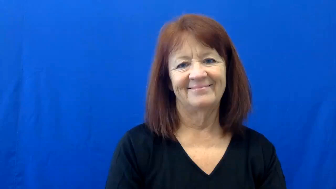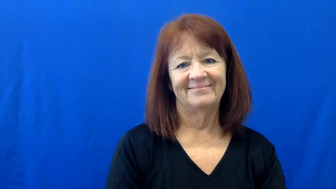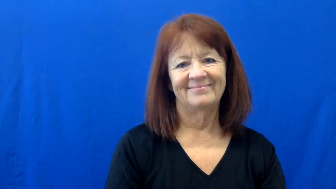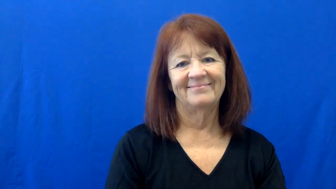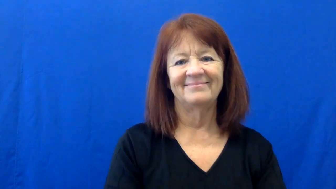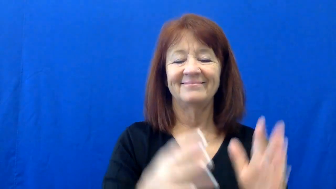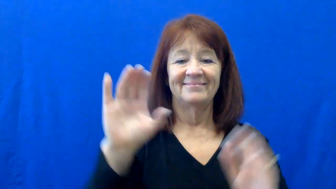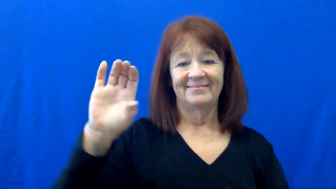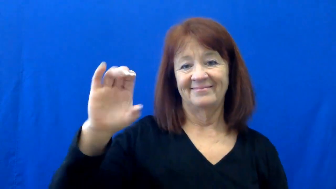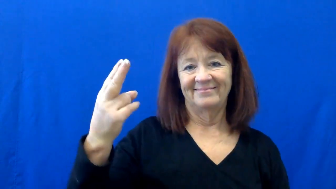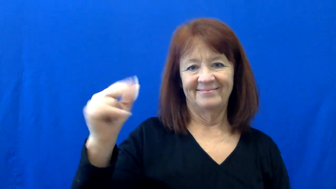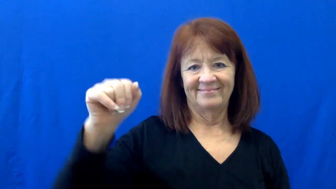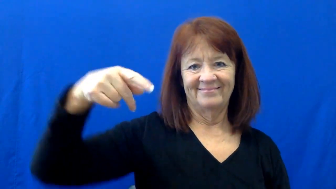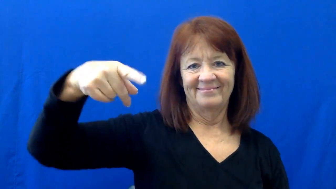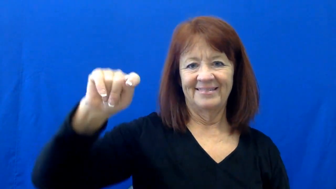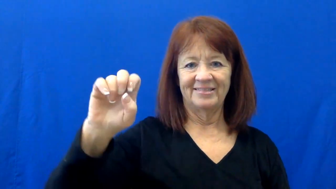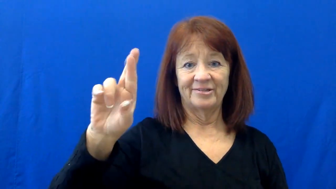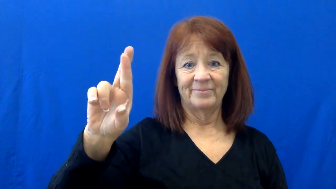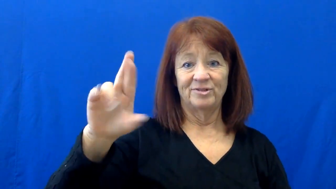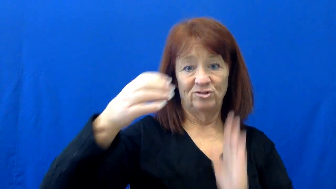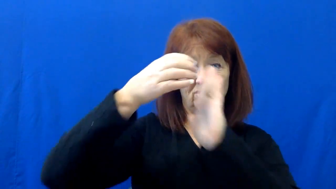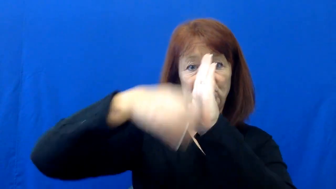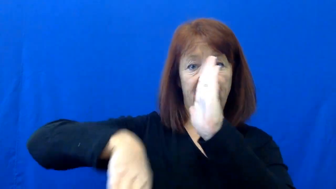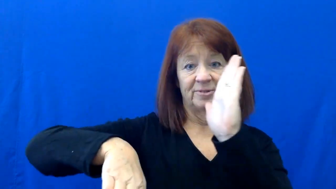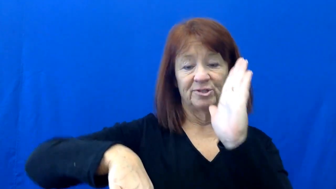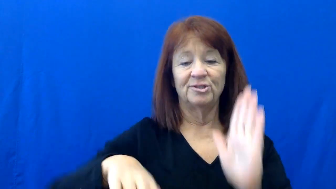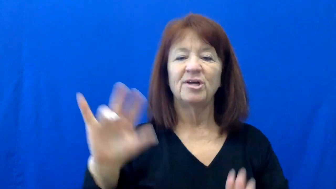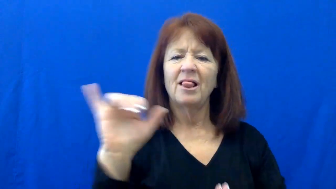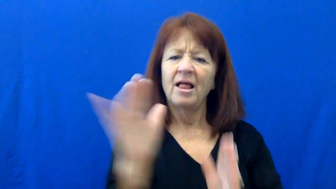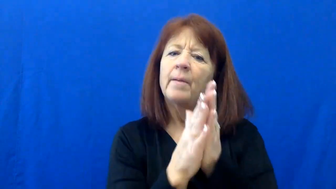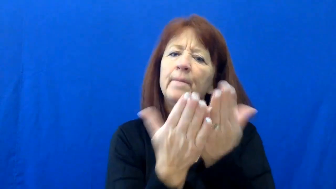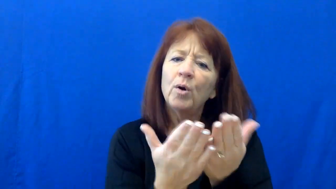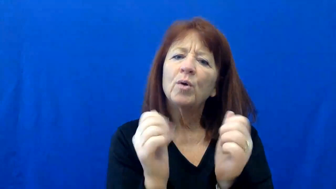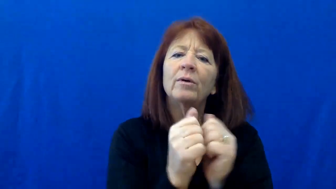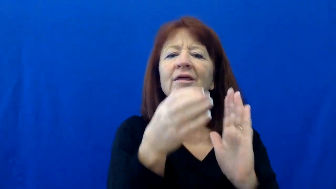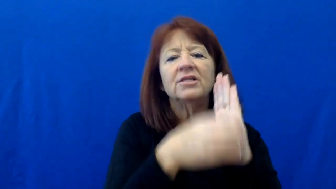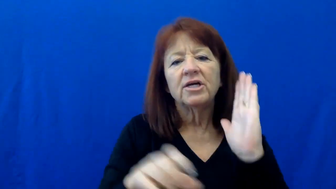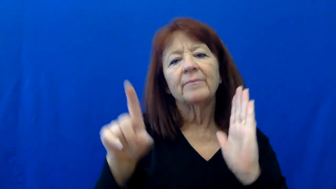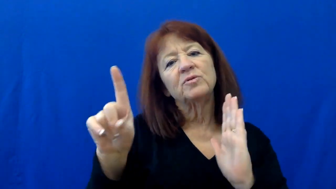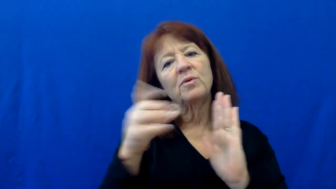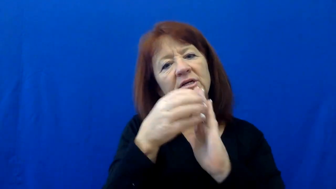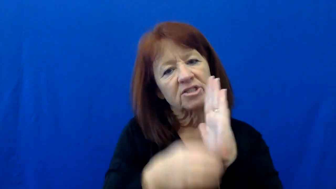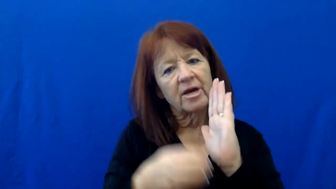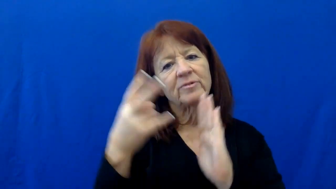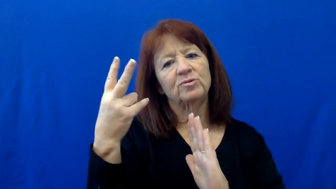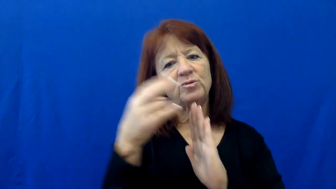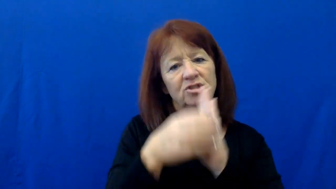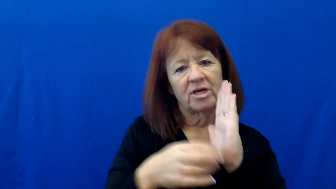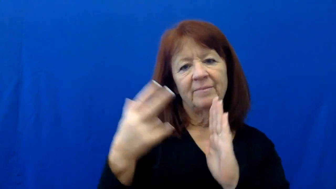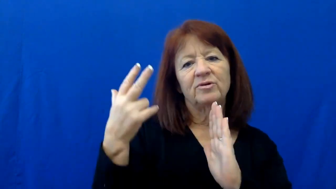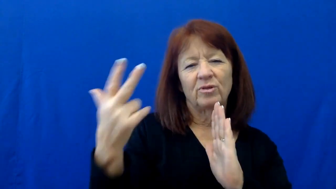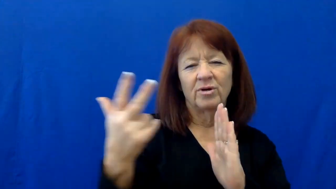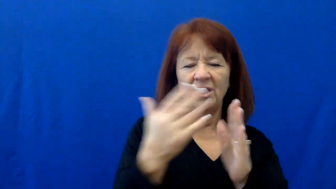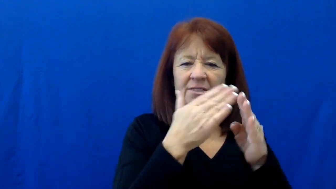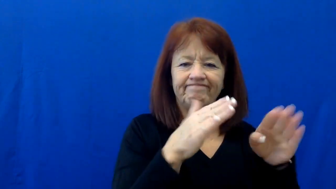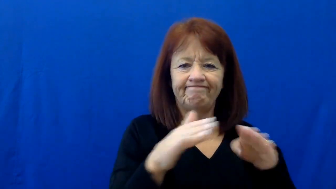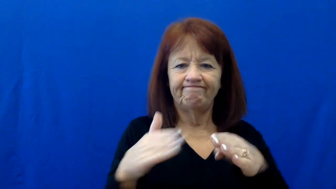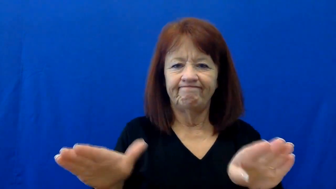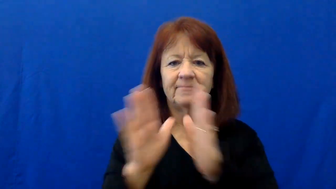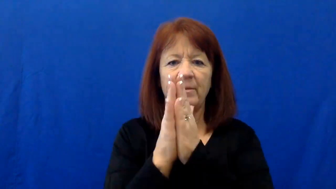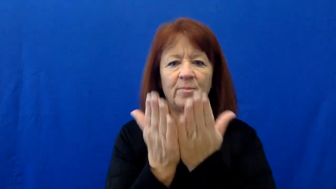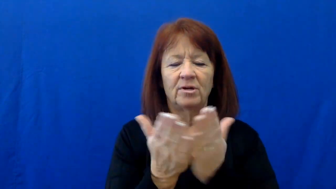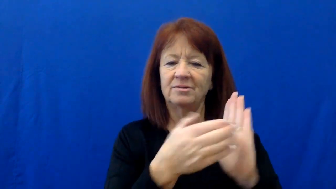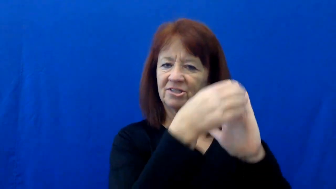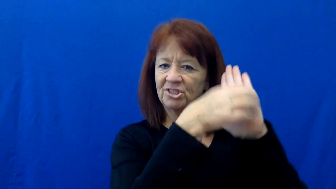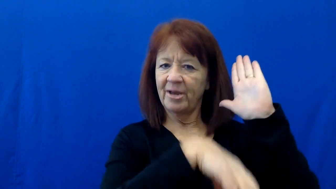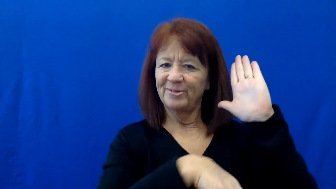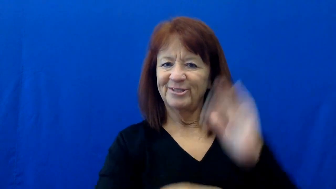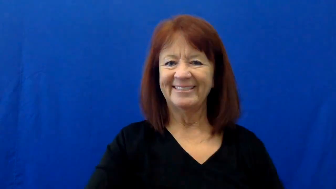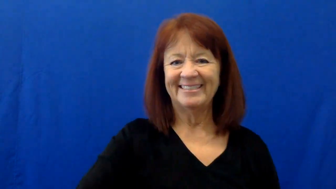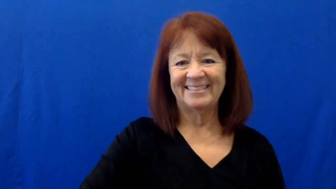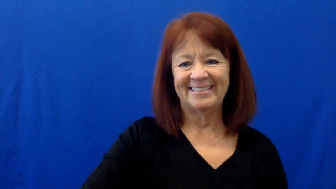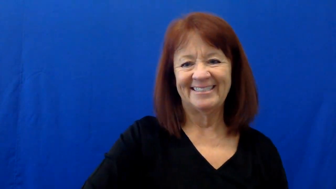chapter